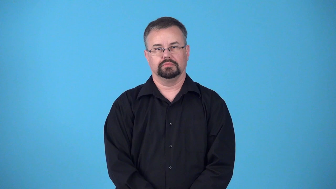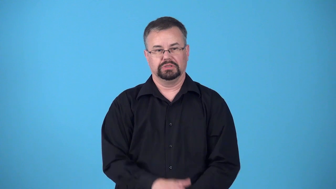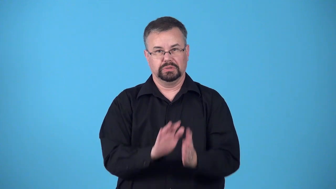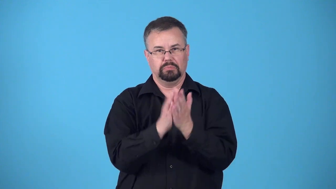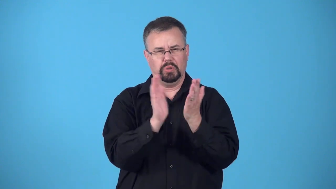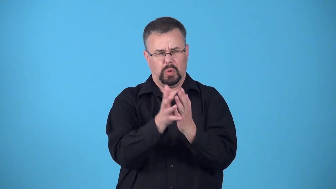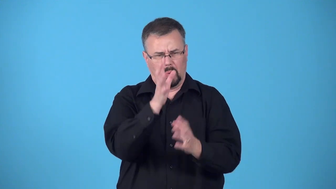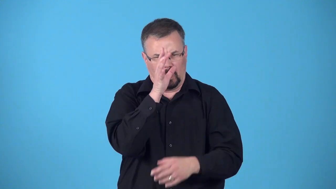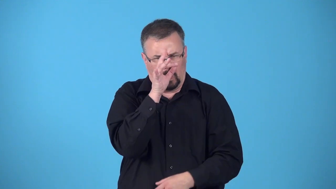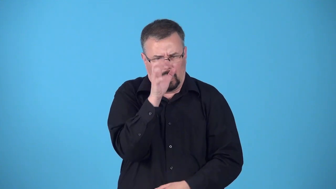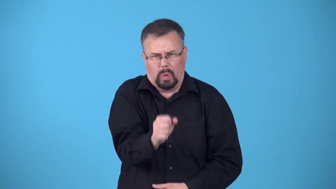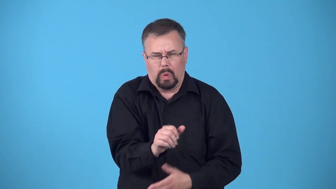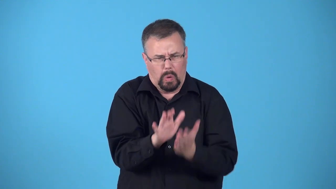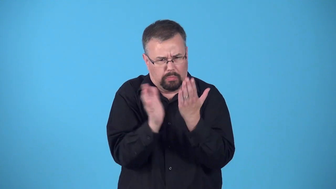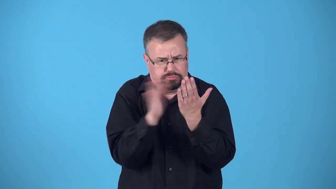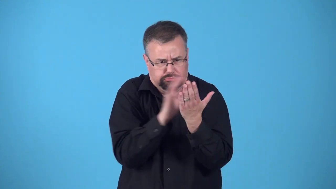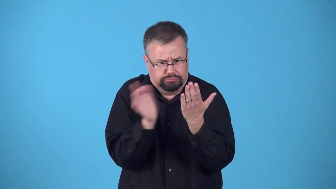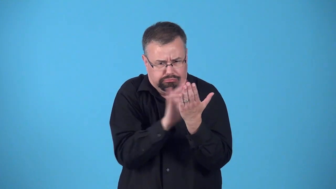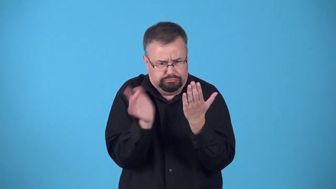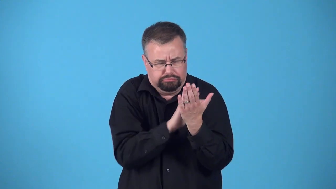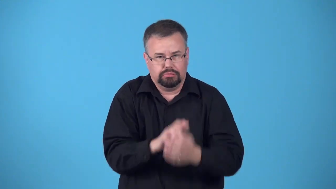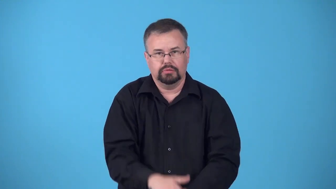page turner